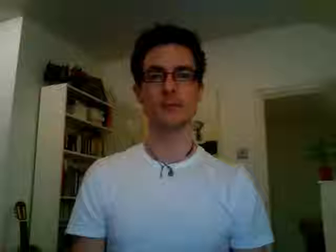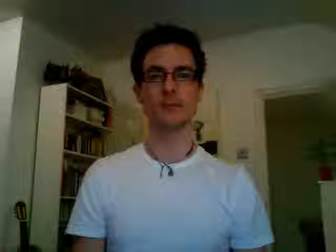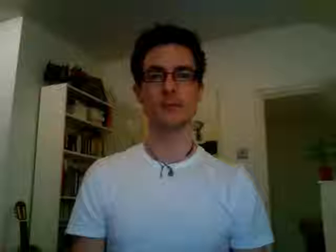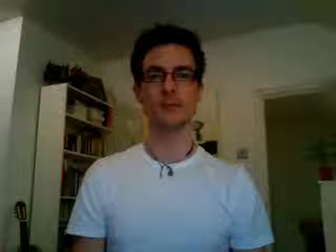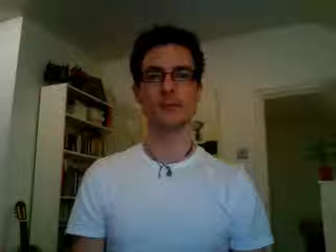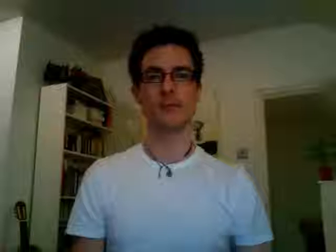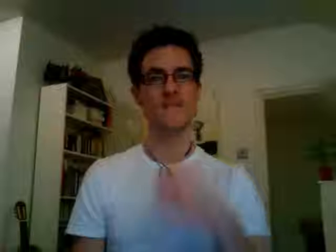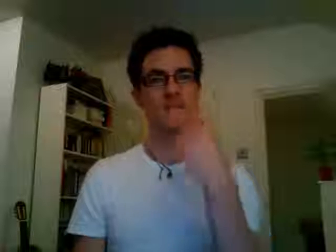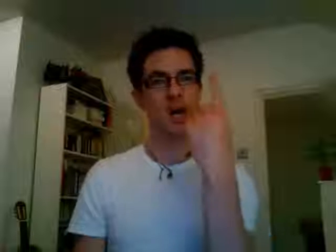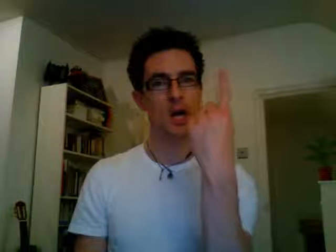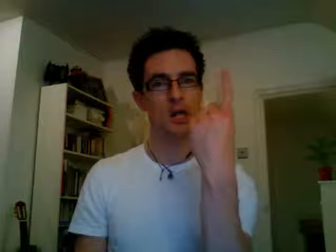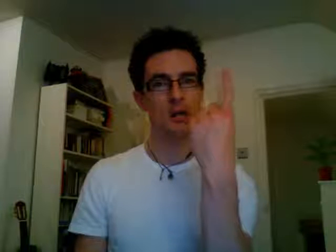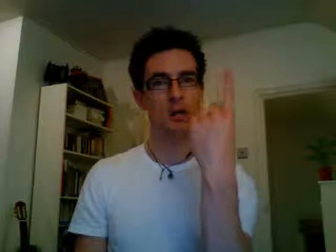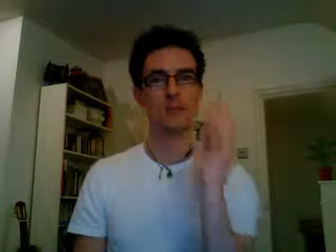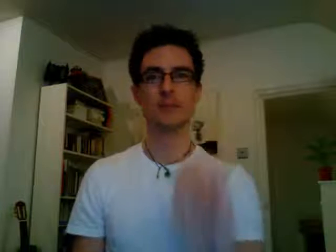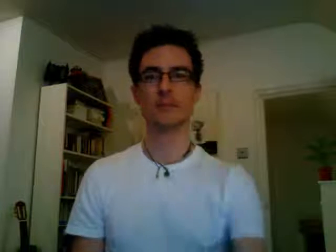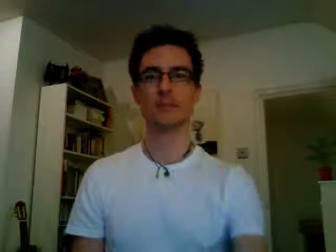first